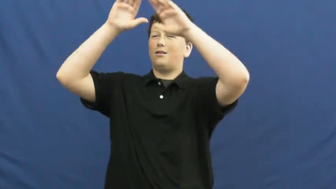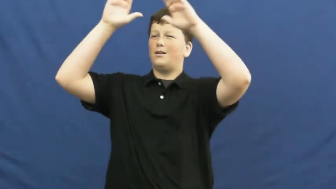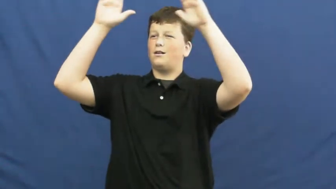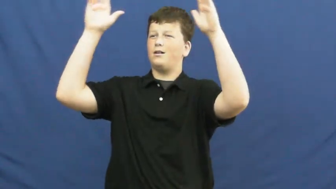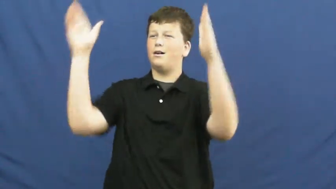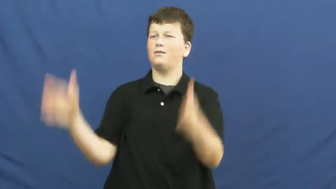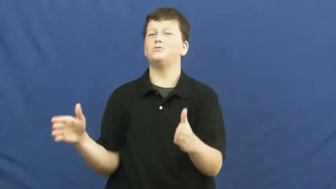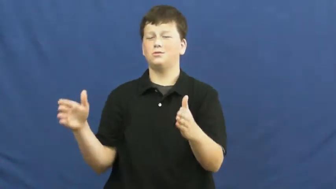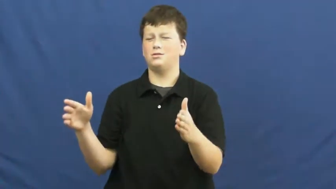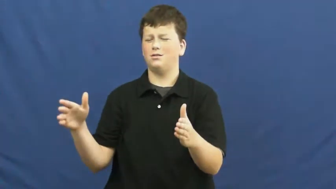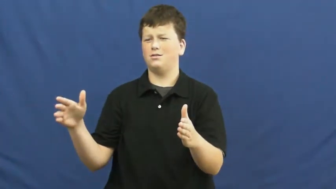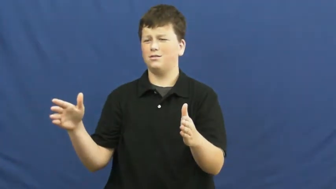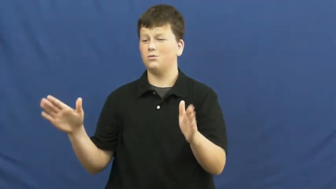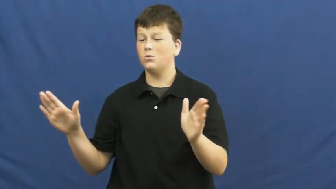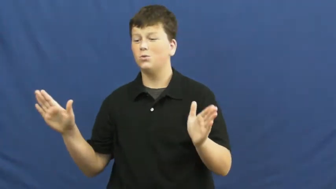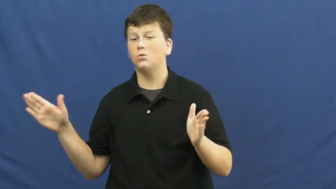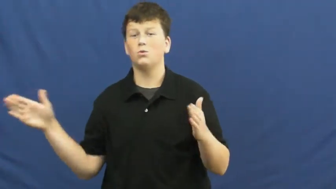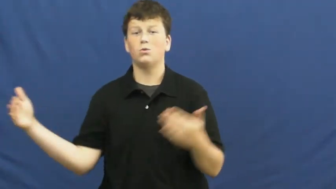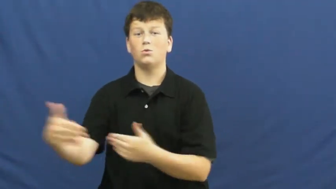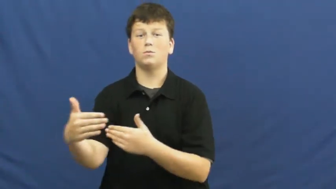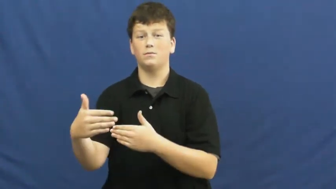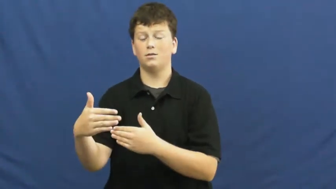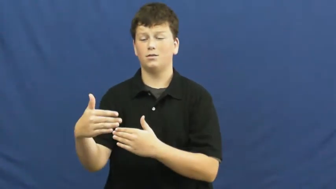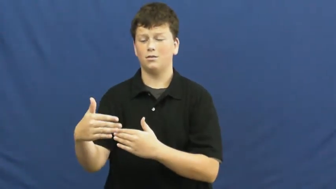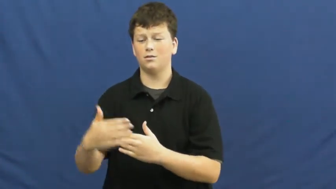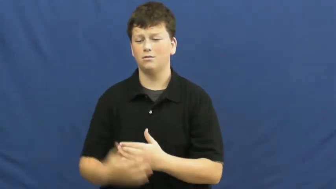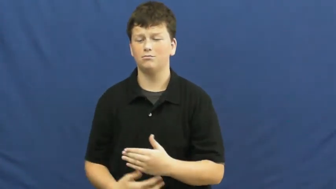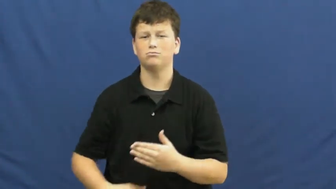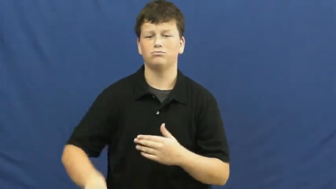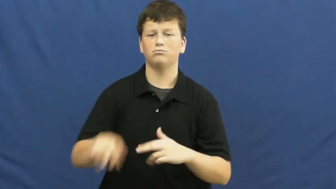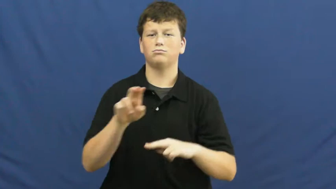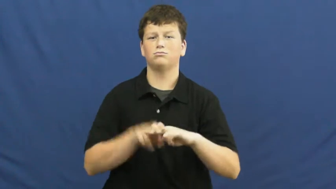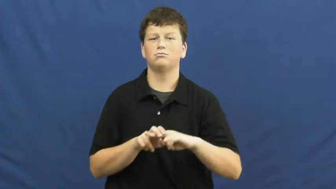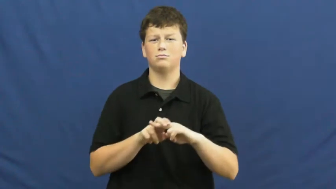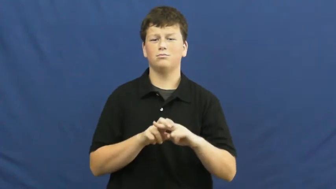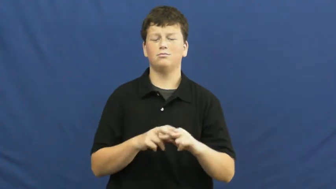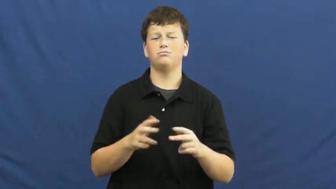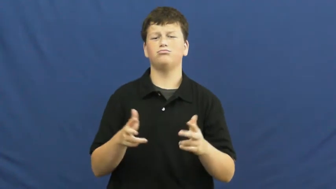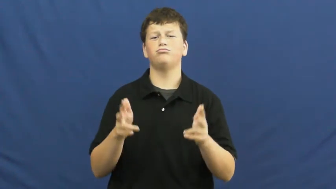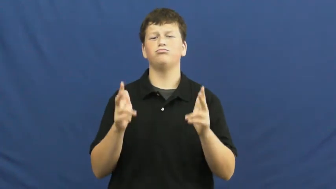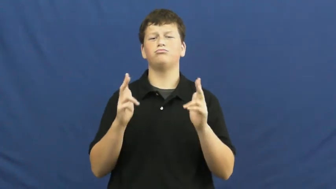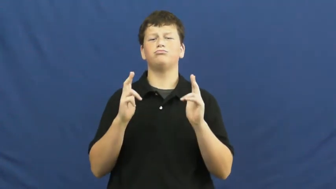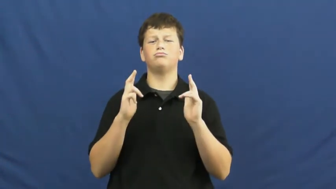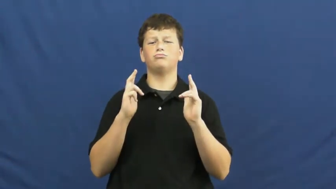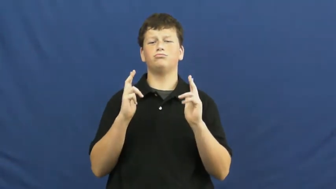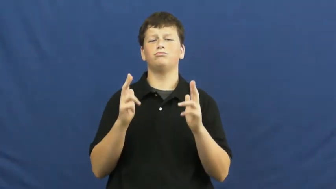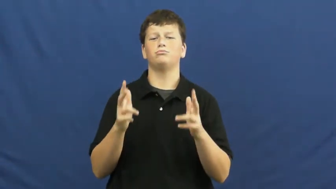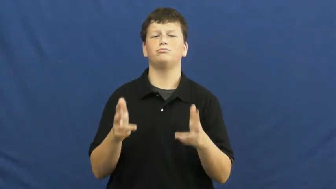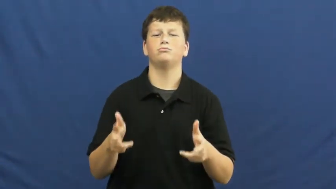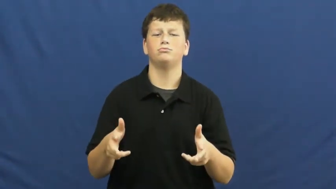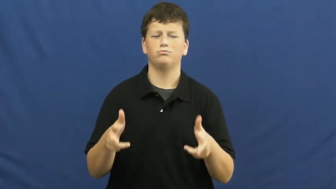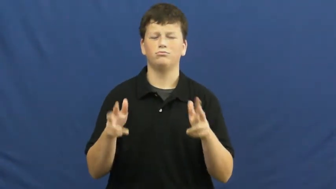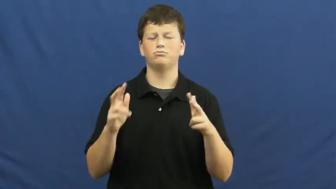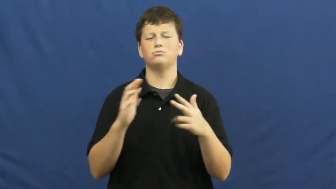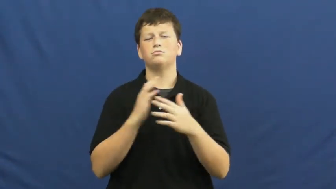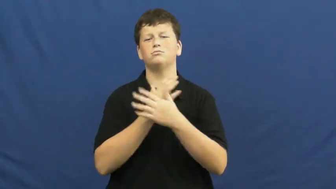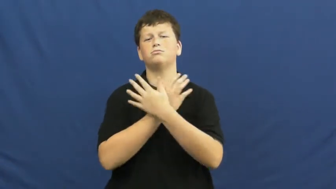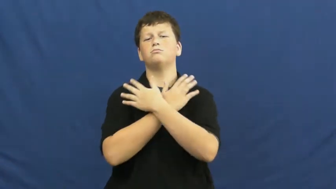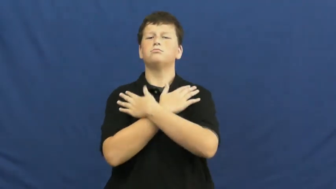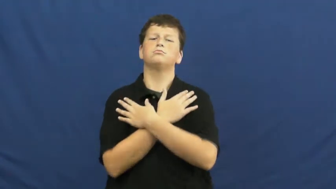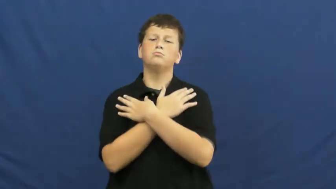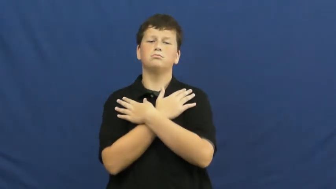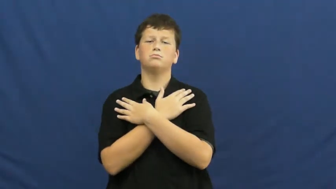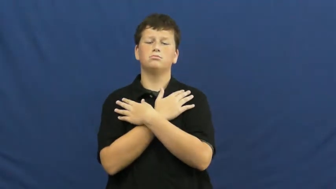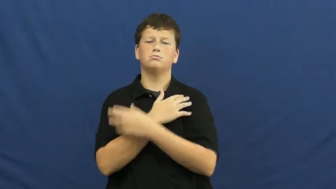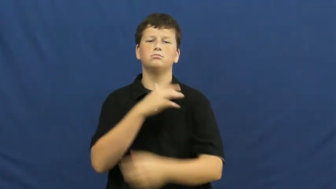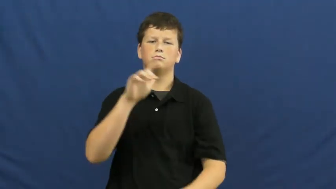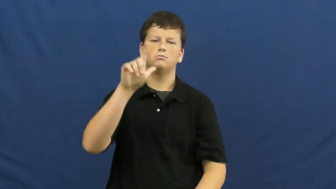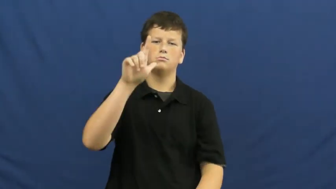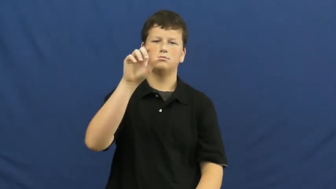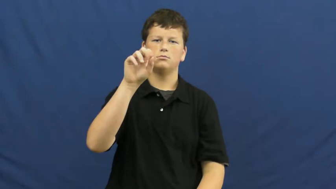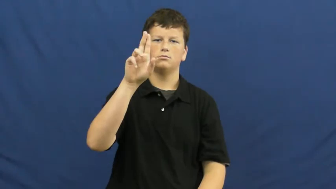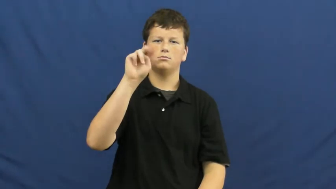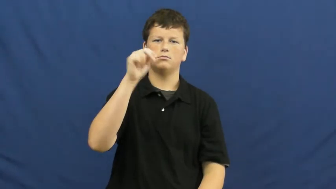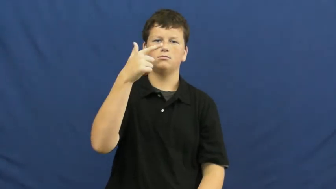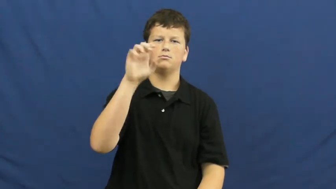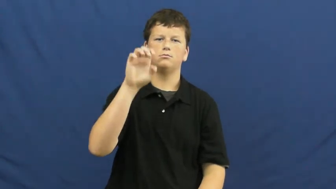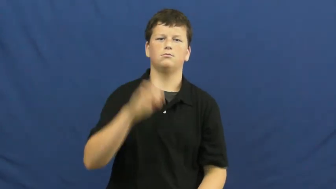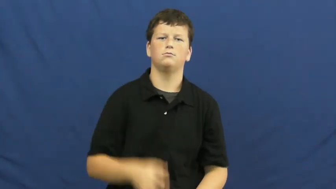lounge,lounge about,lounge around